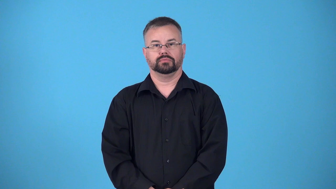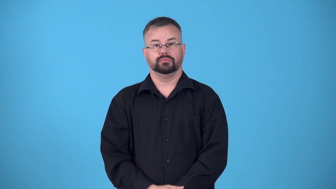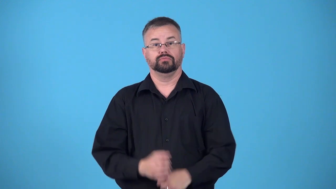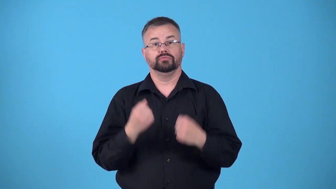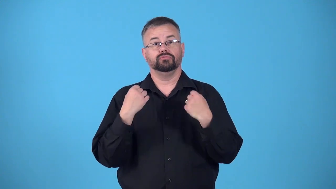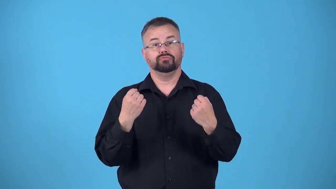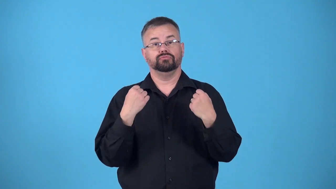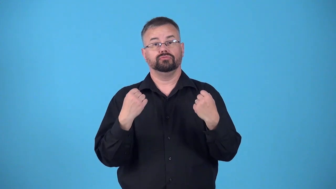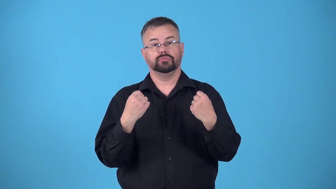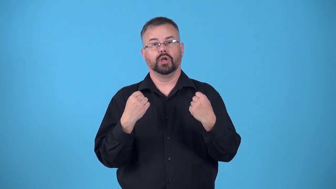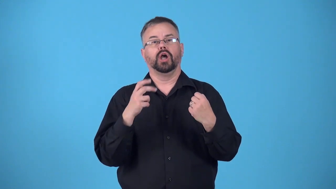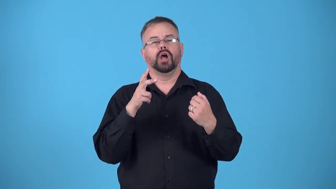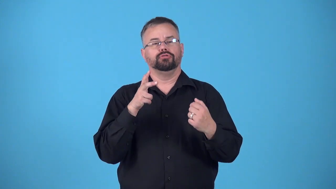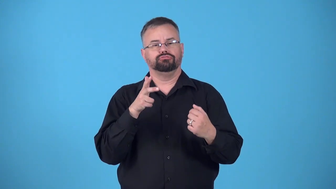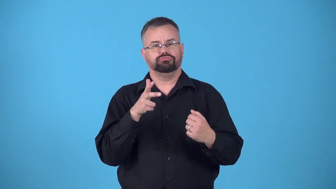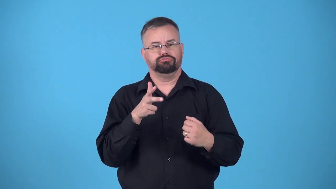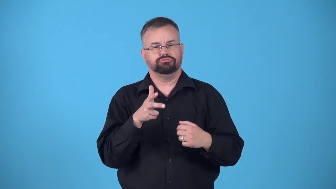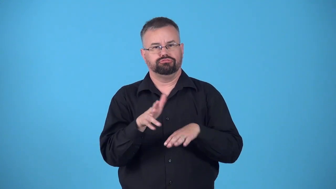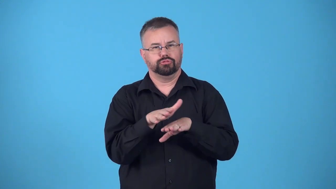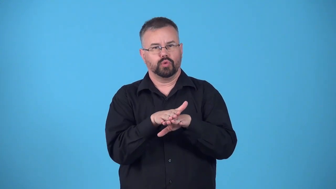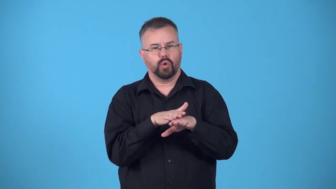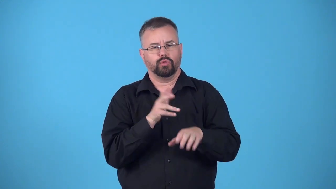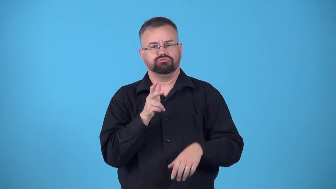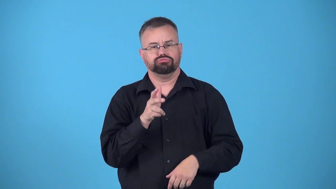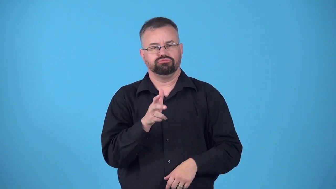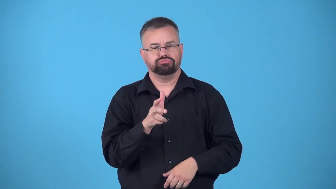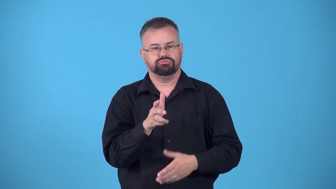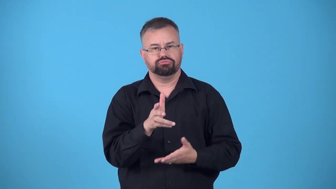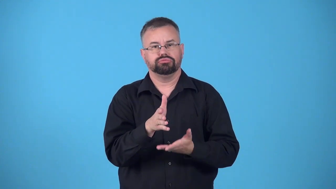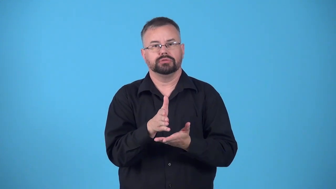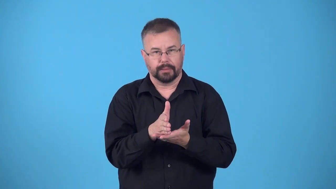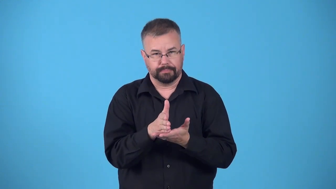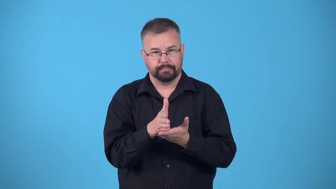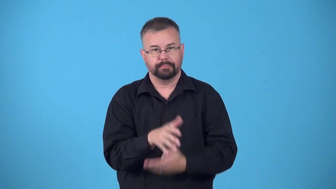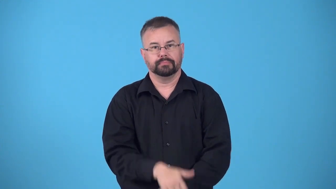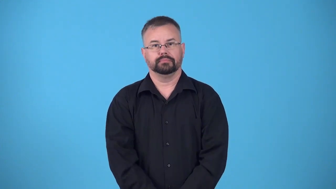pull up slow in car